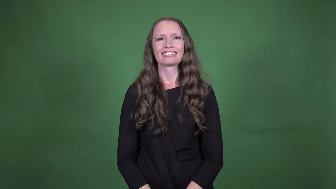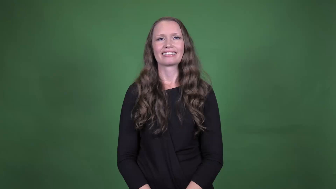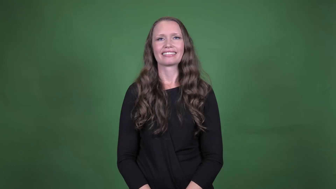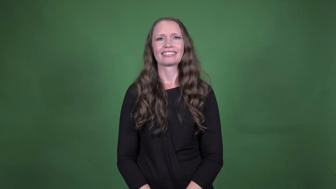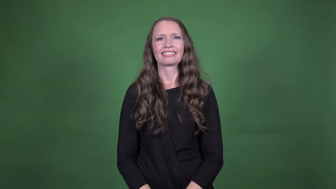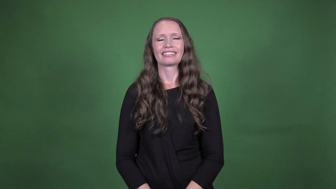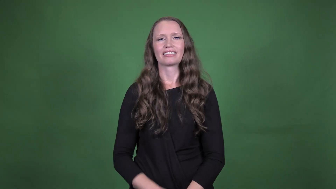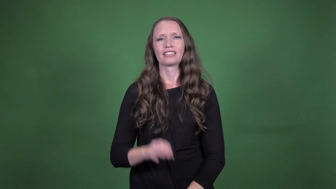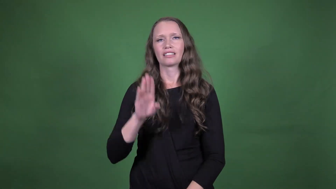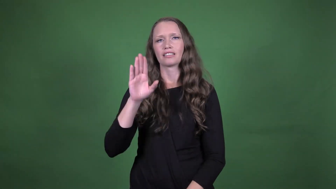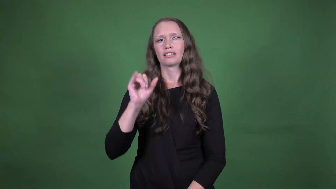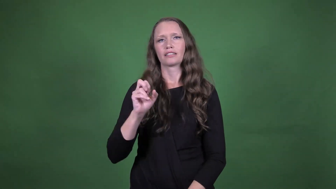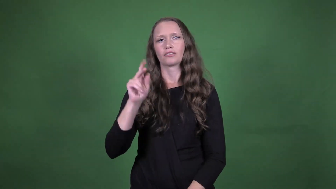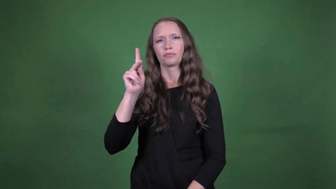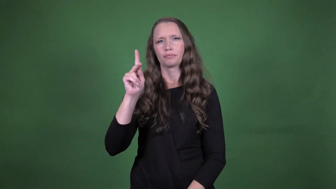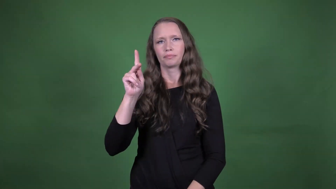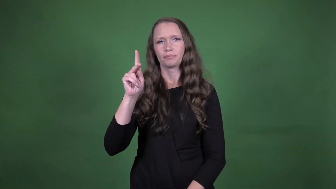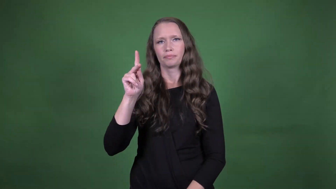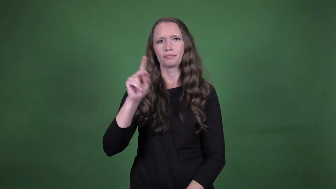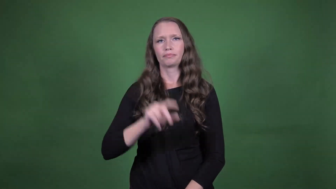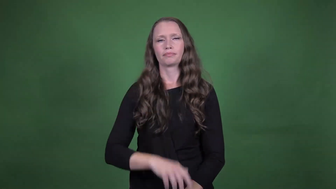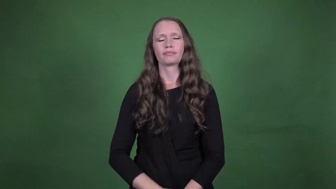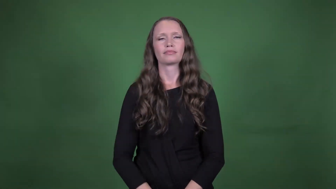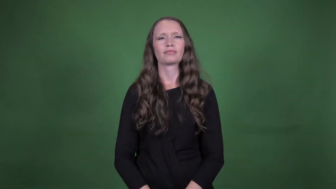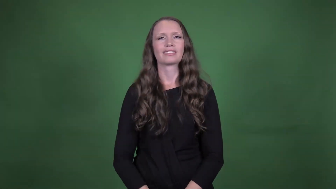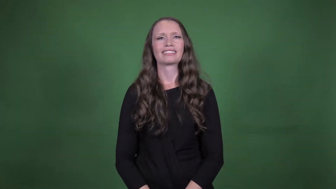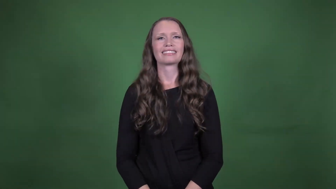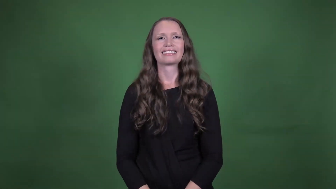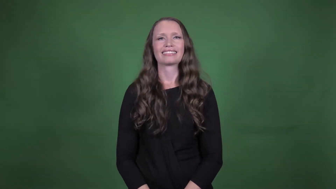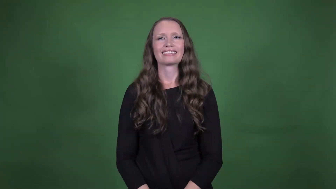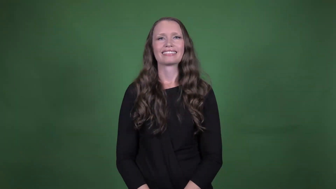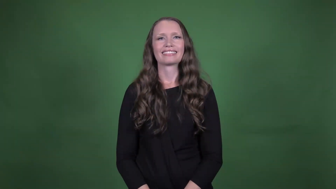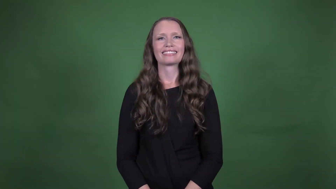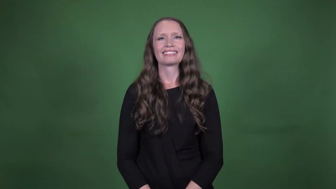bank